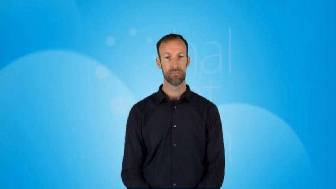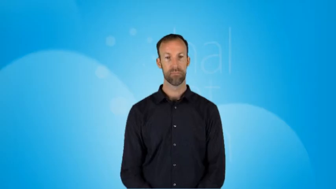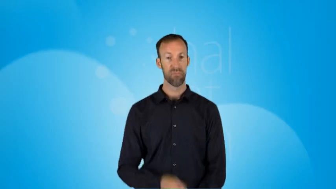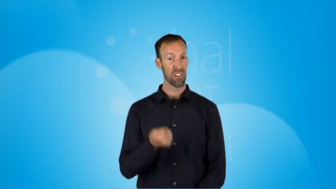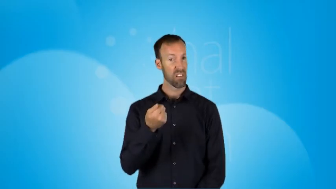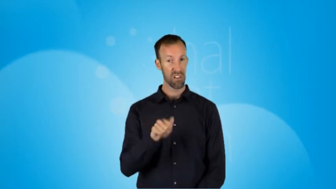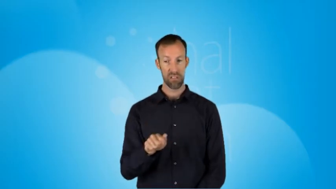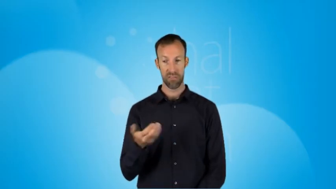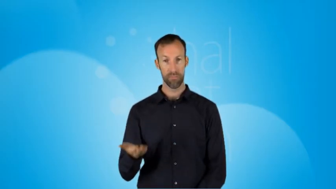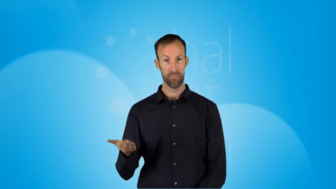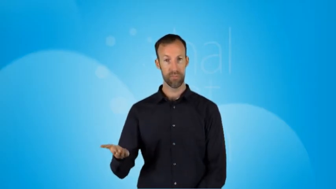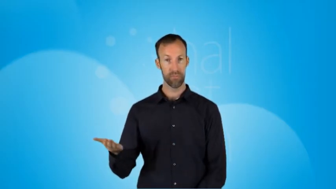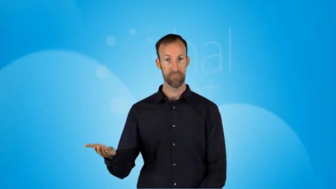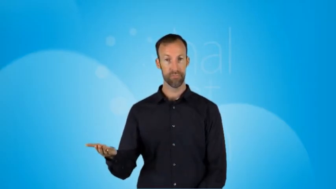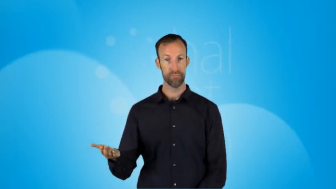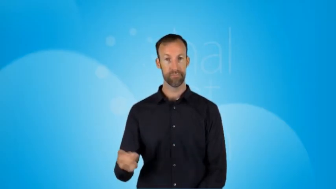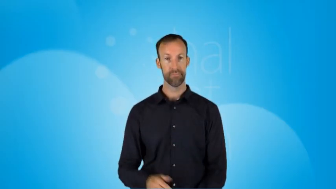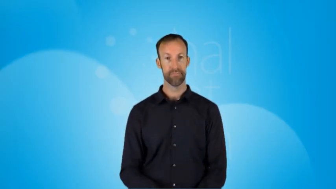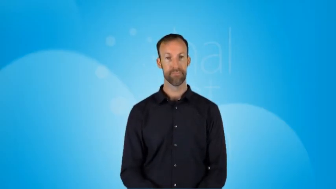anything